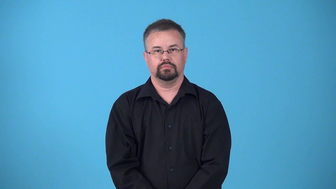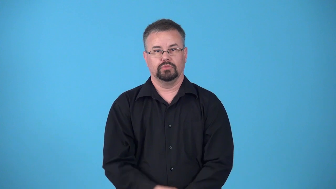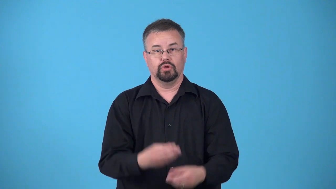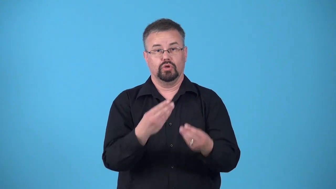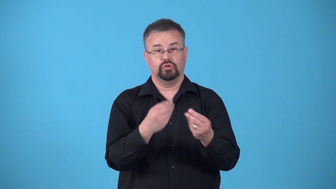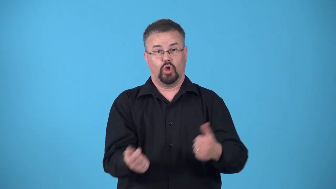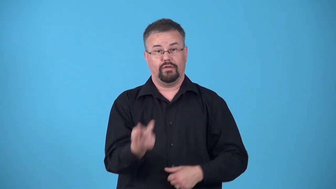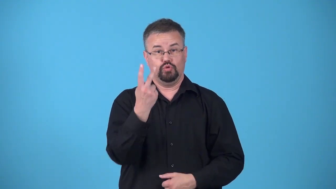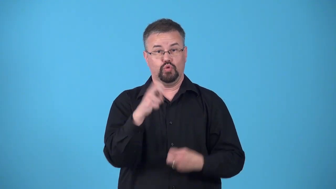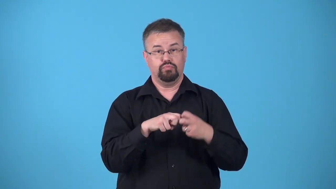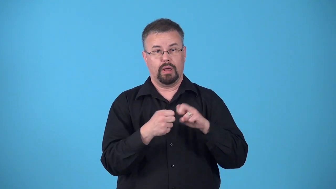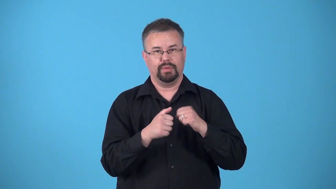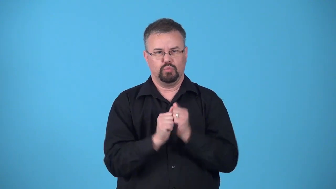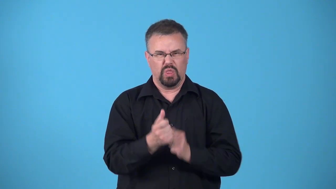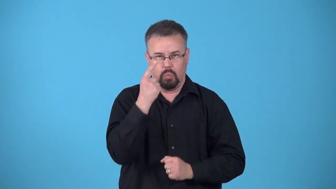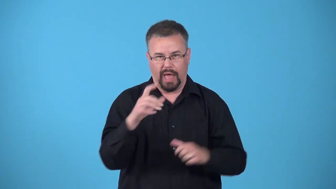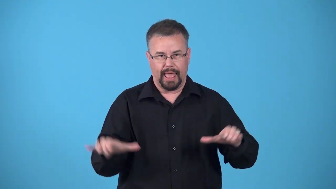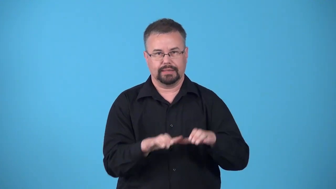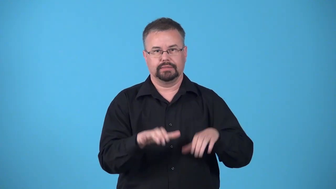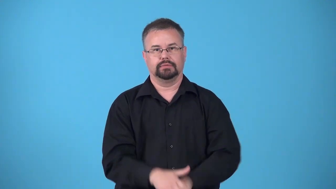kill two birds with one stone